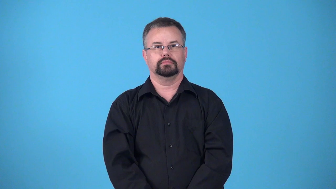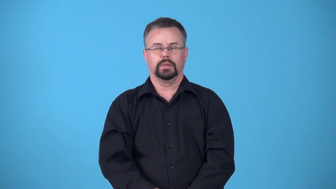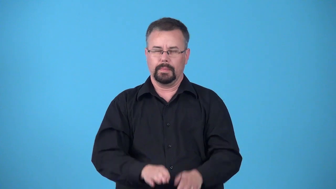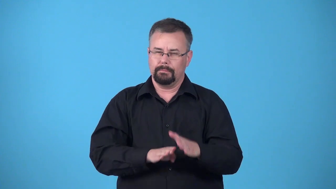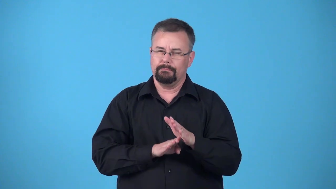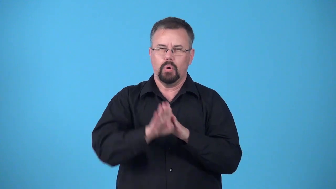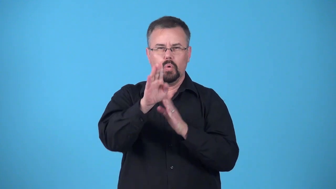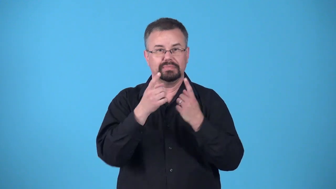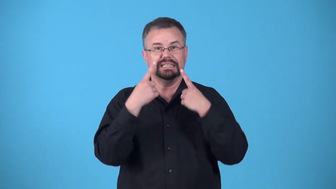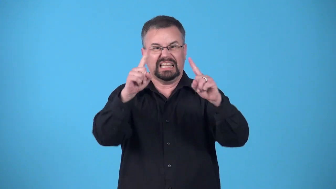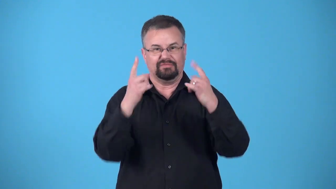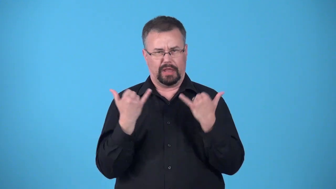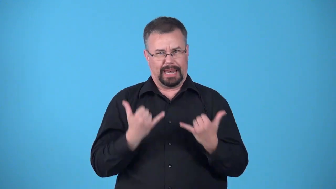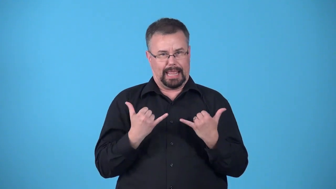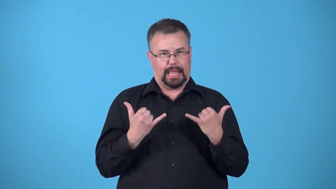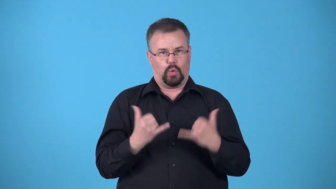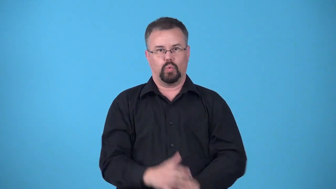ride high